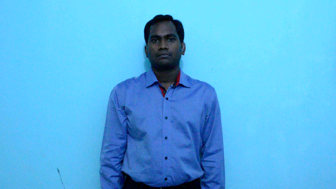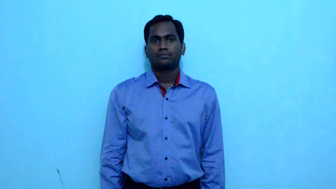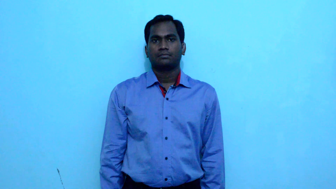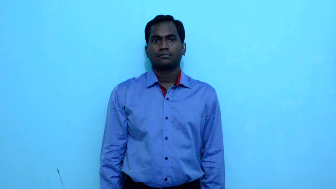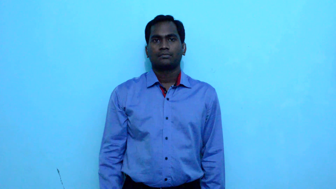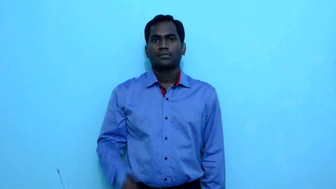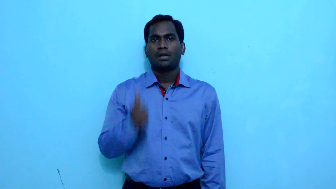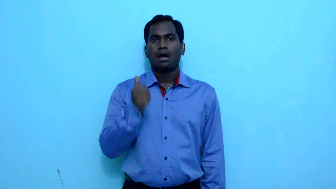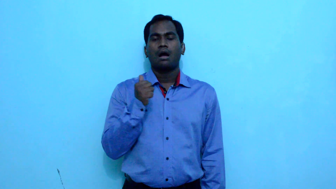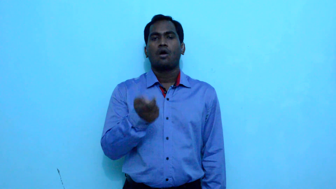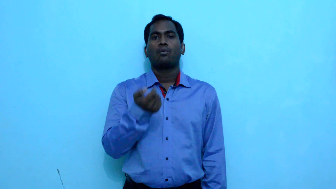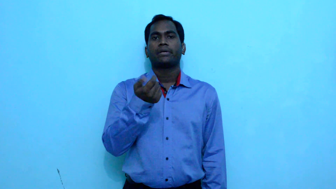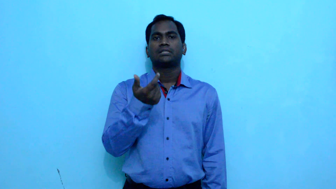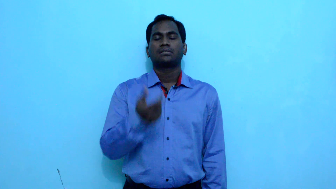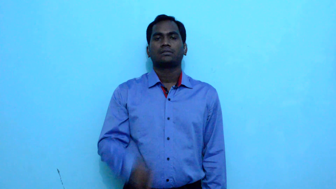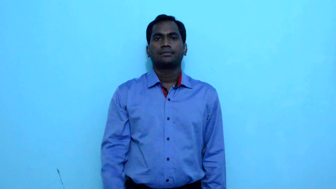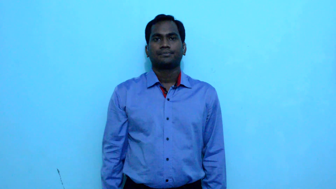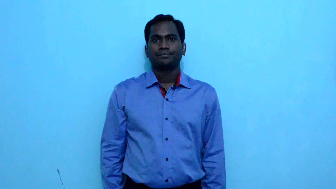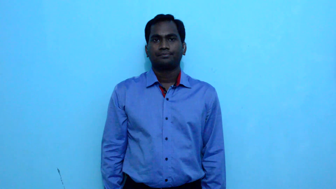How much